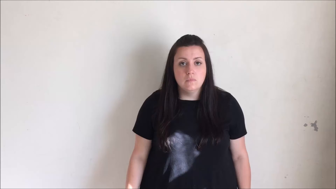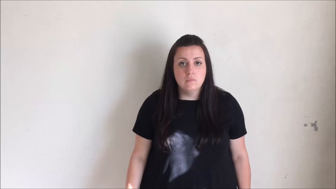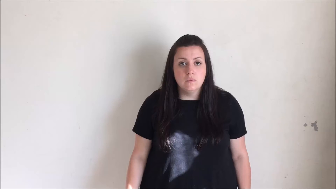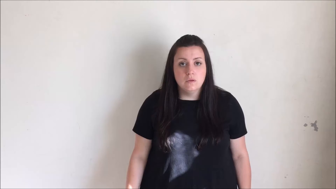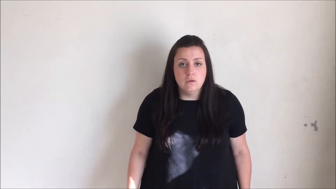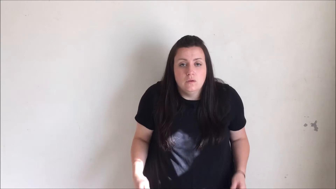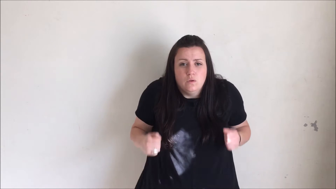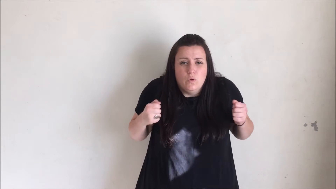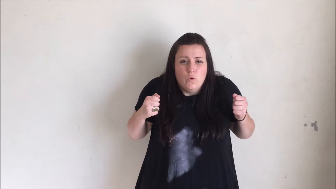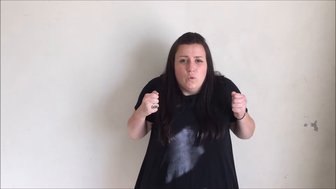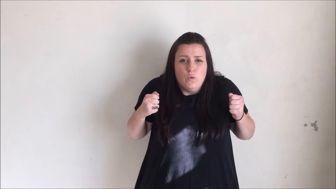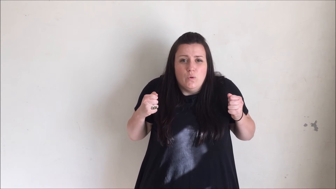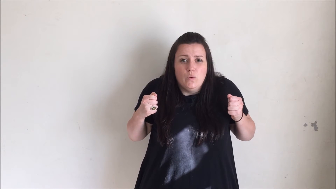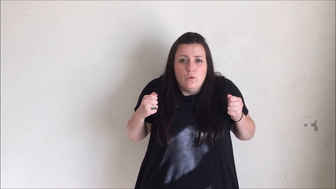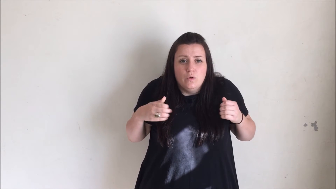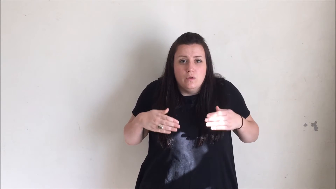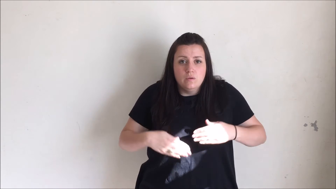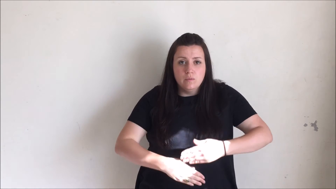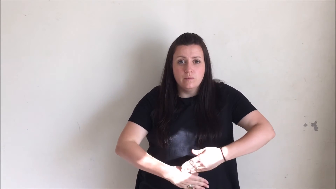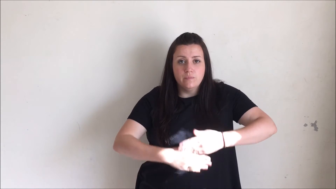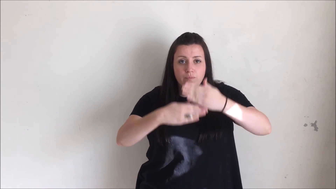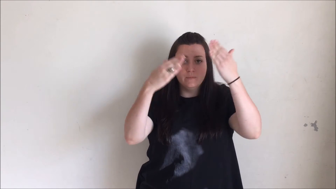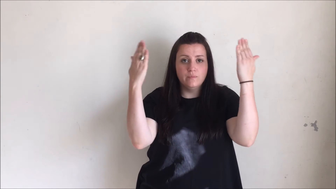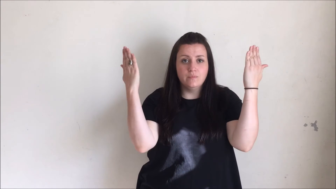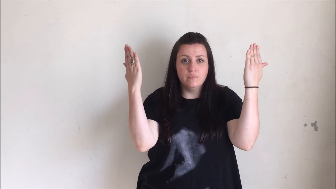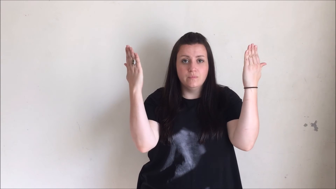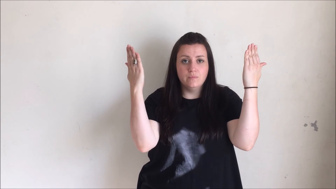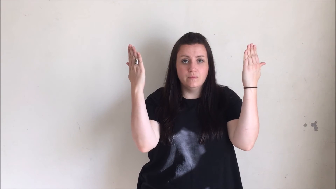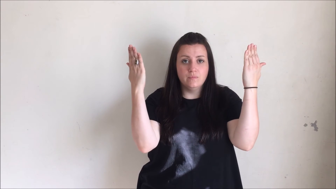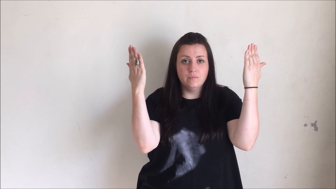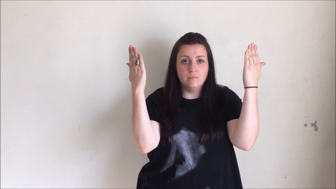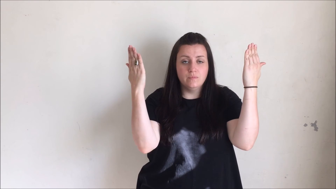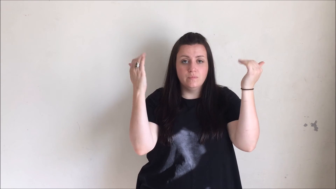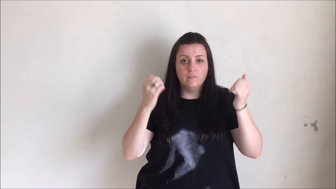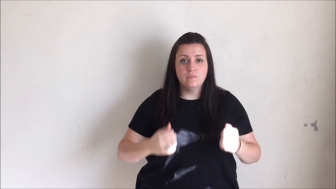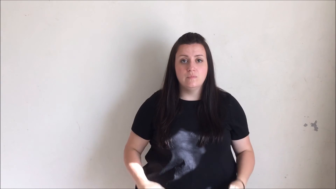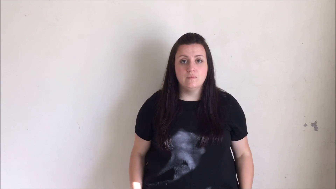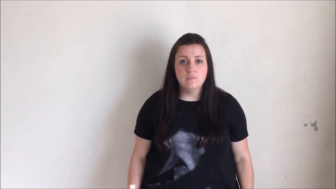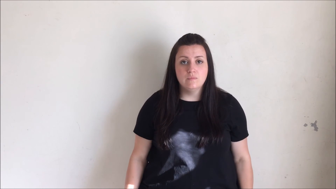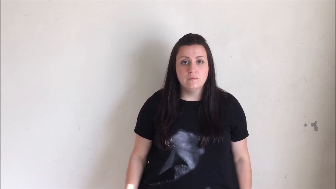winter